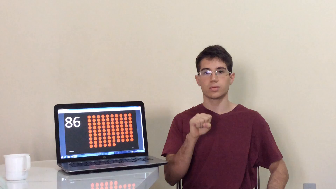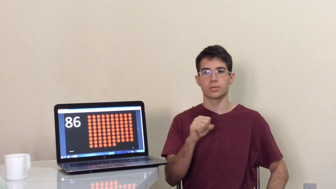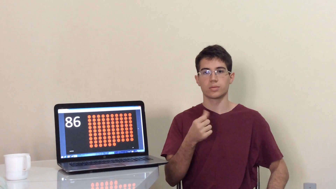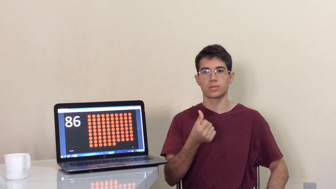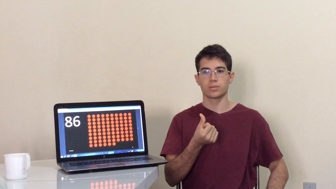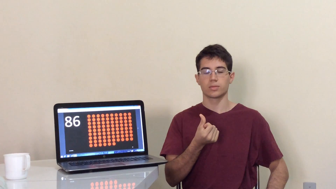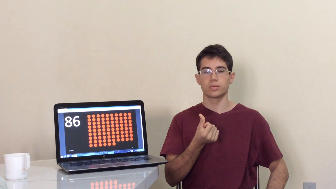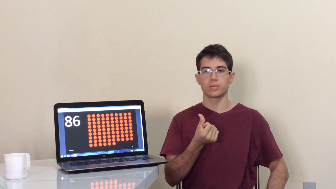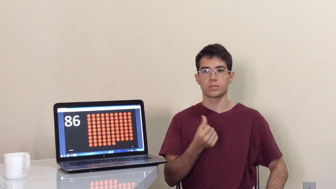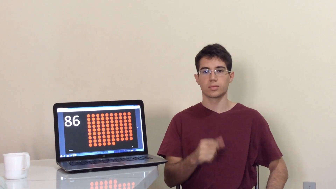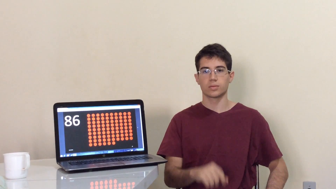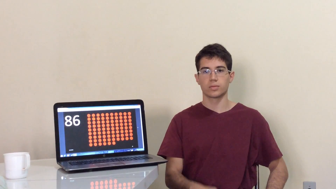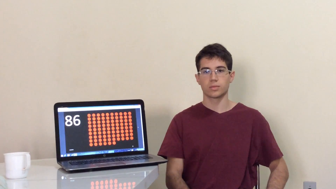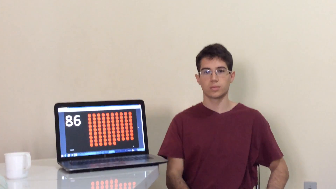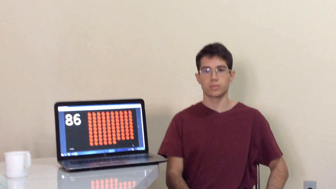number86